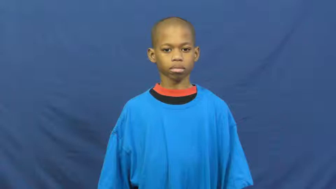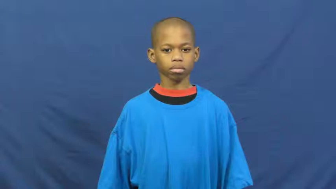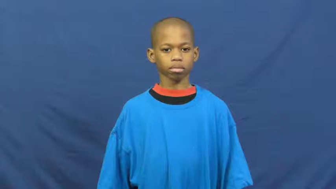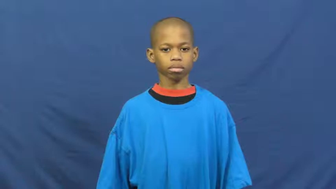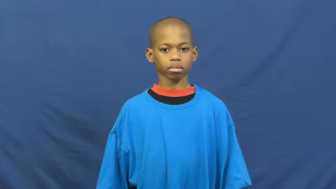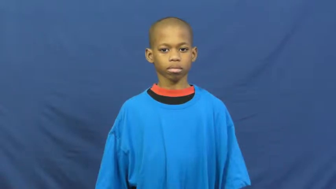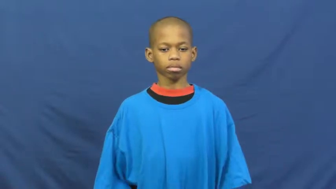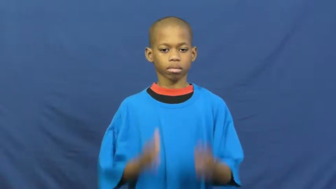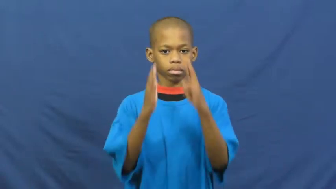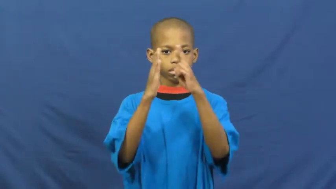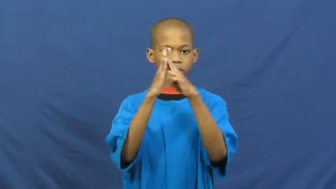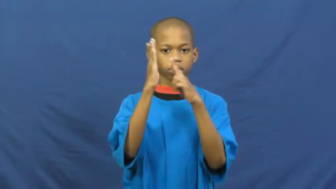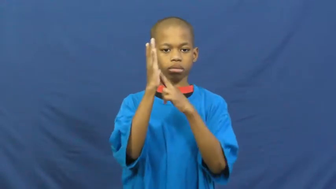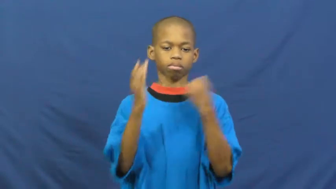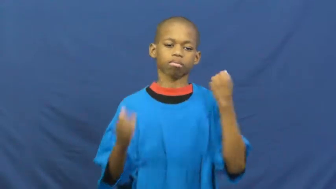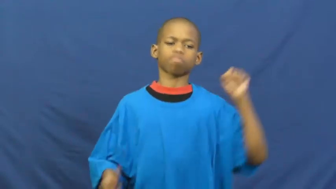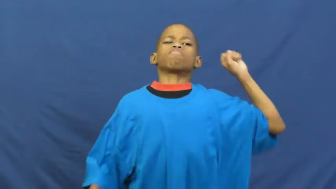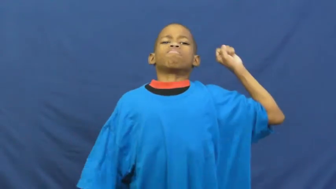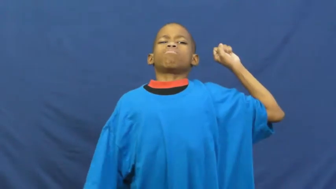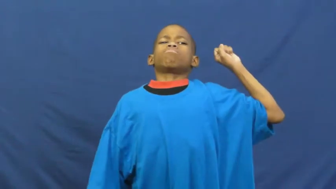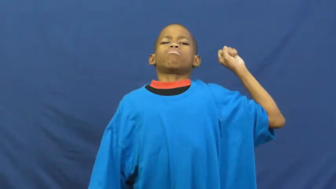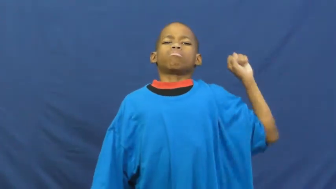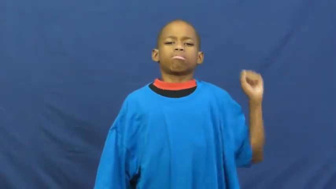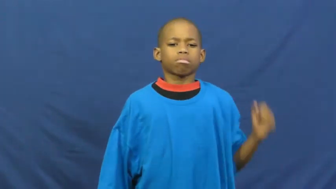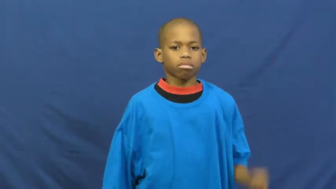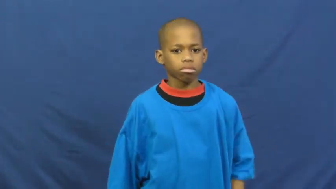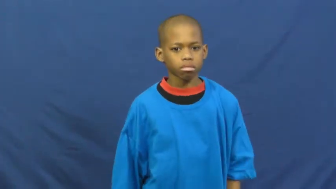delinquent,yob